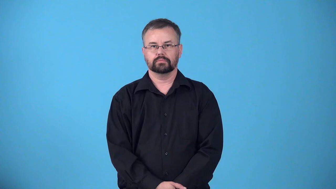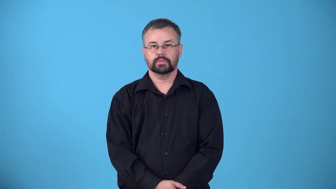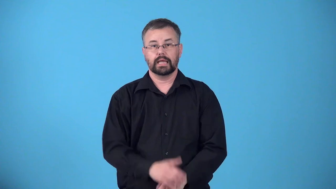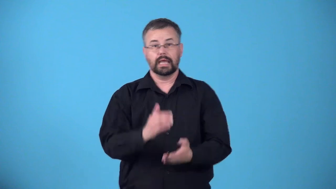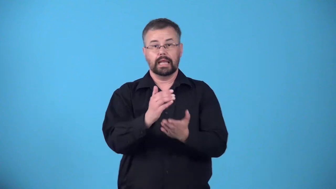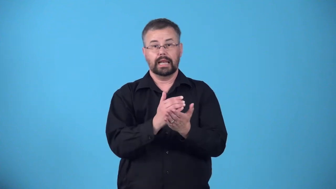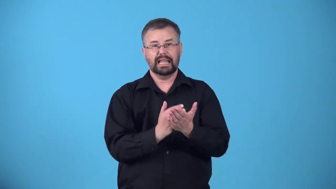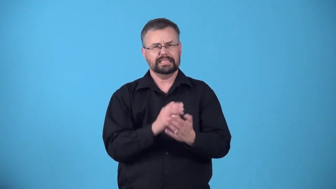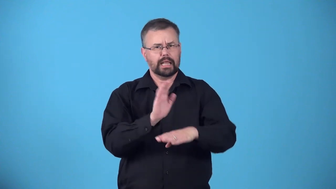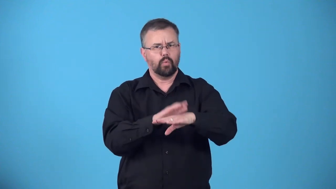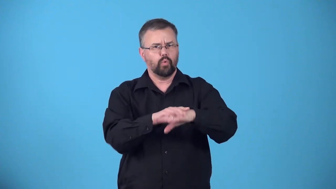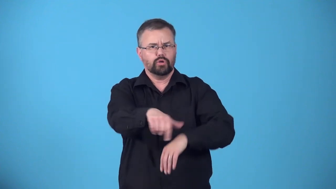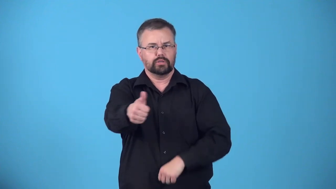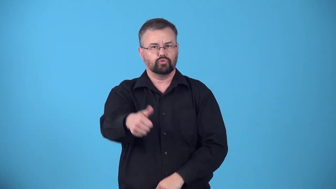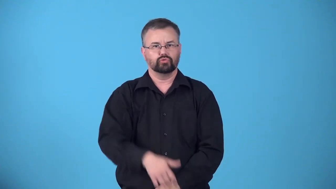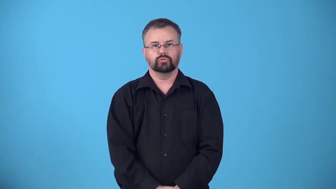abject lesson